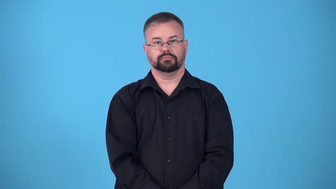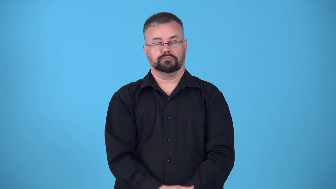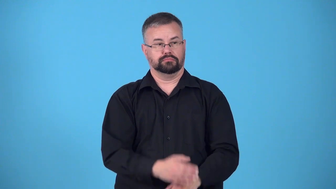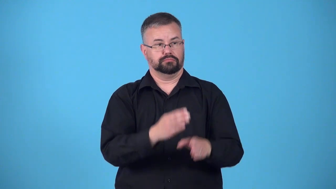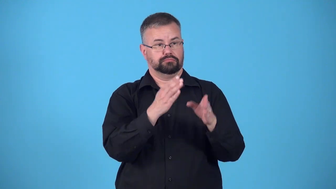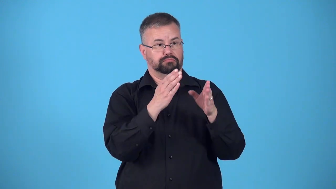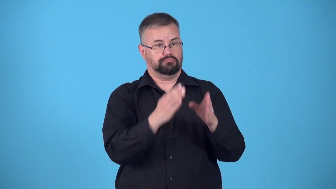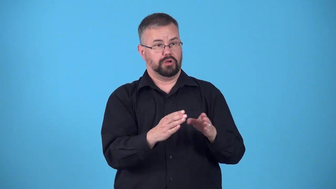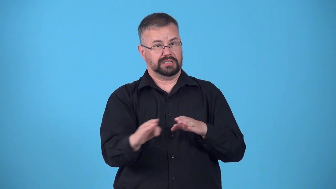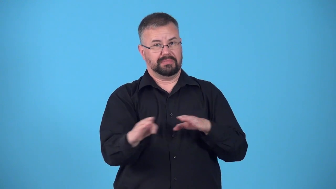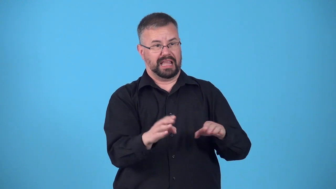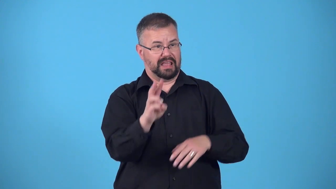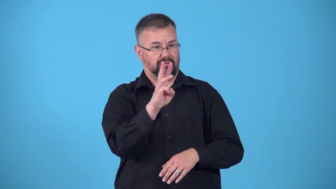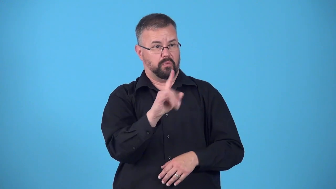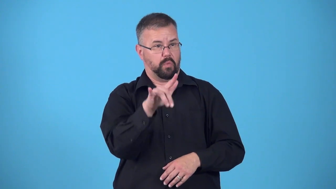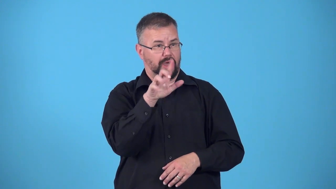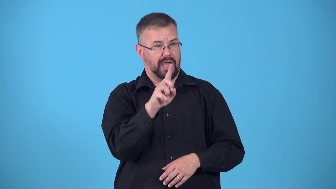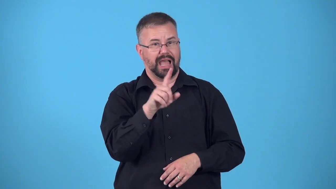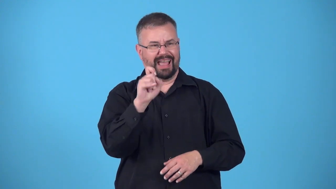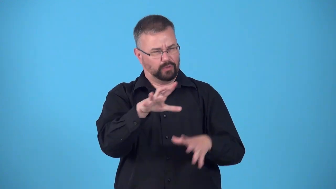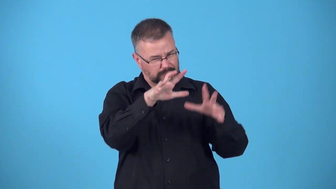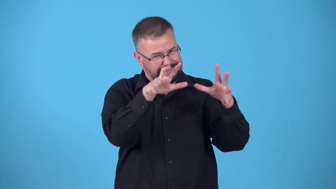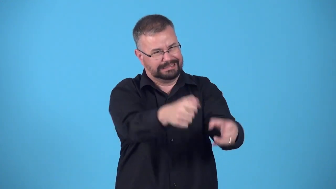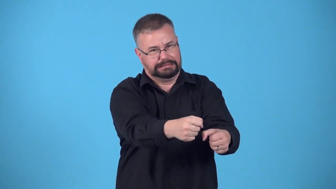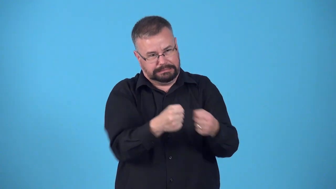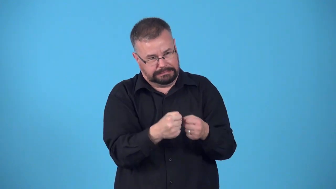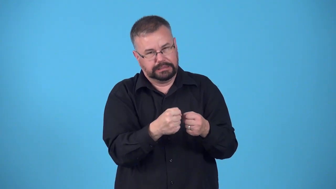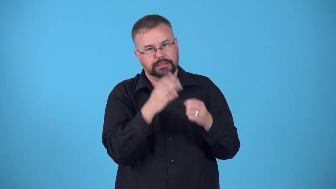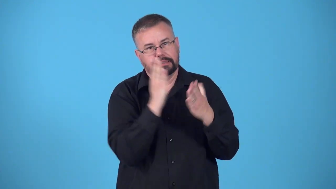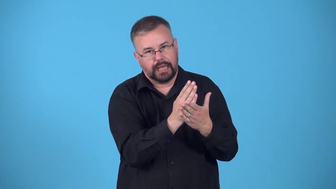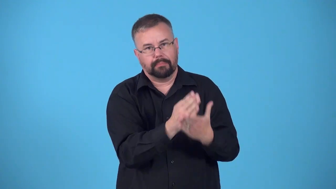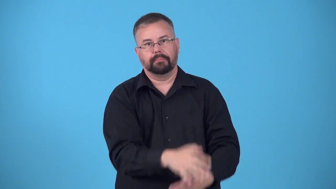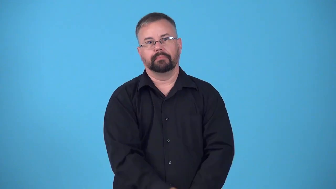subdue,restrain